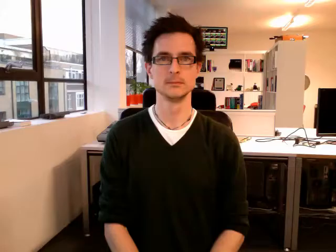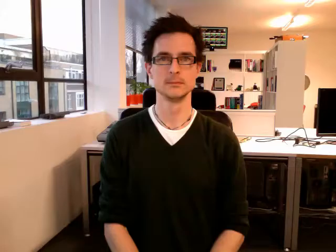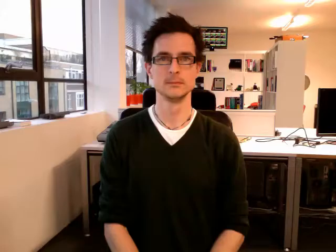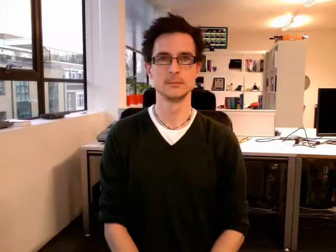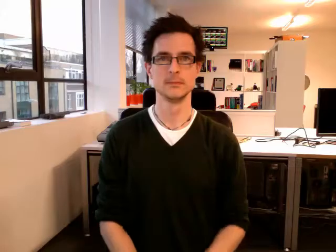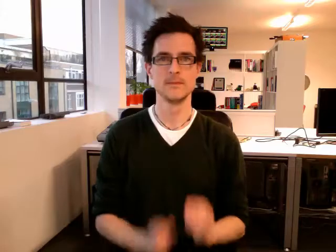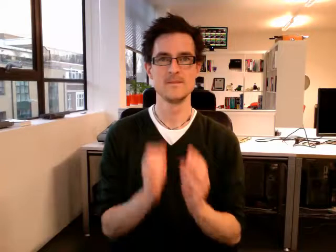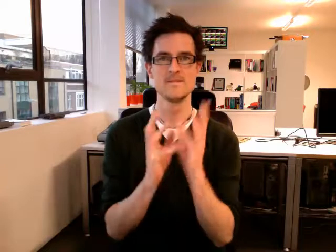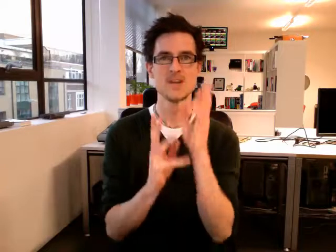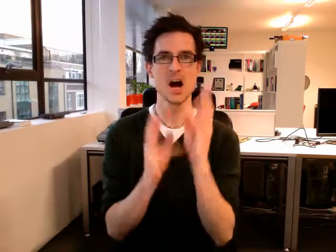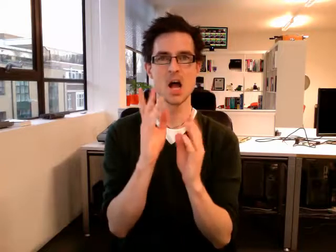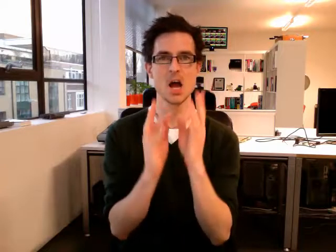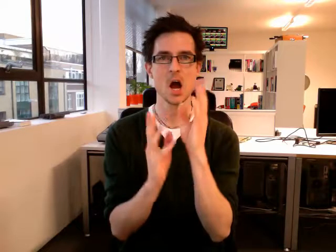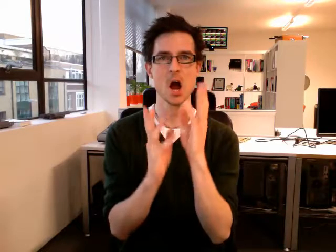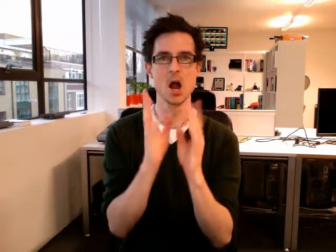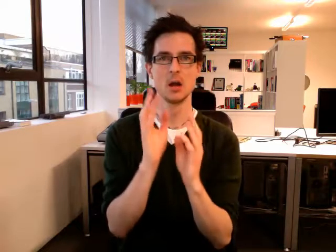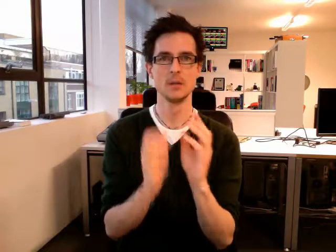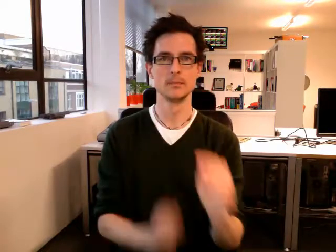fire